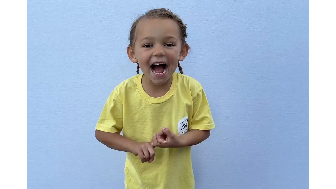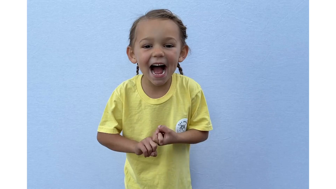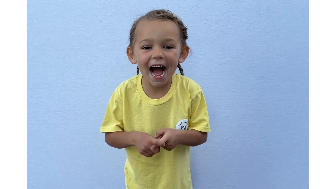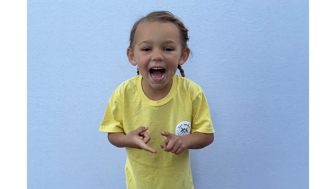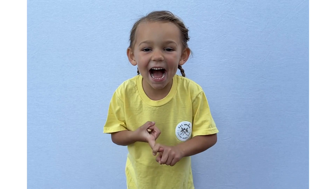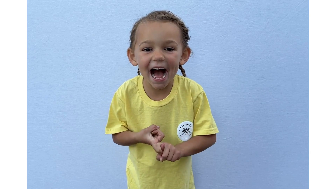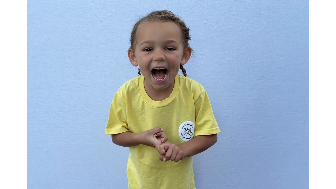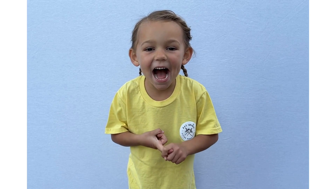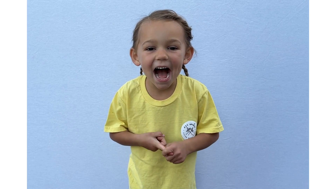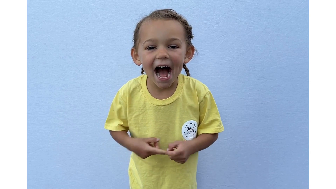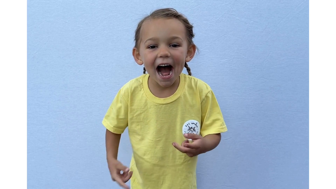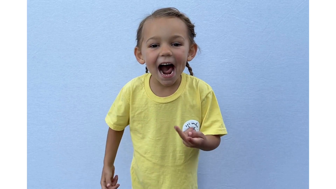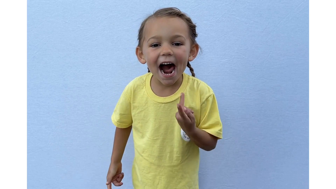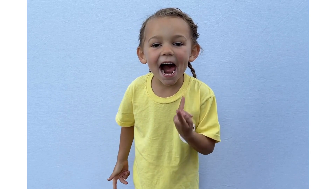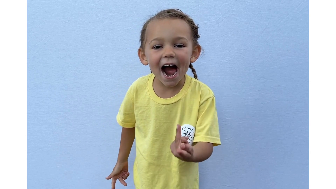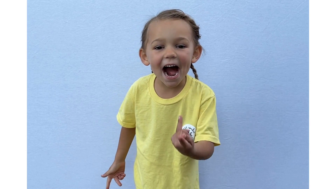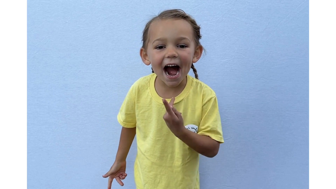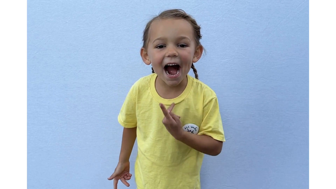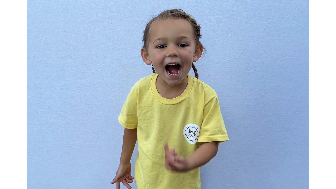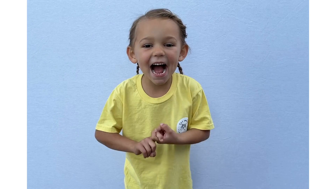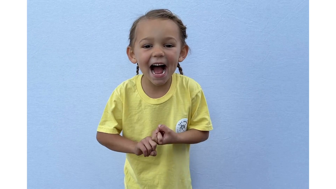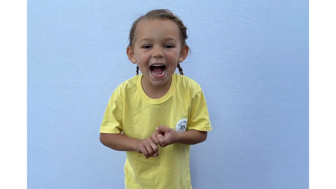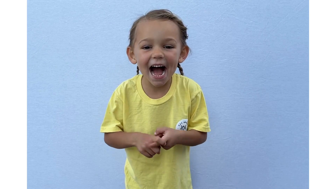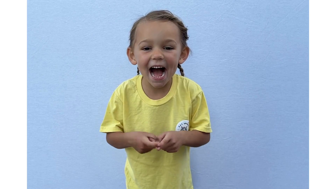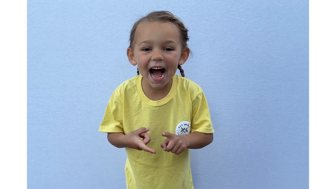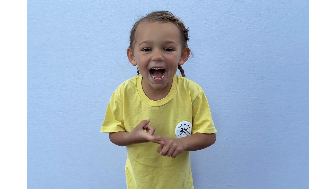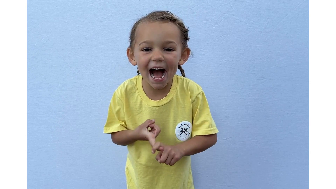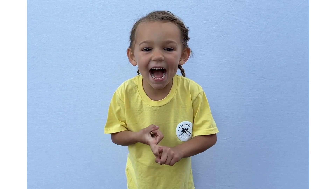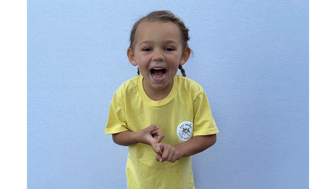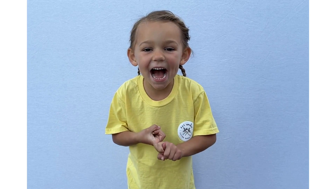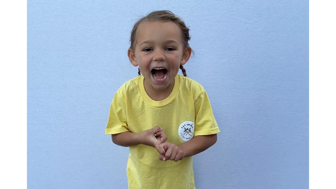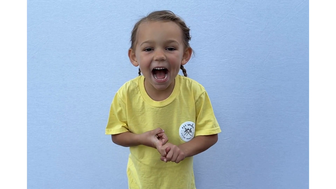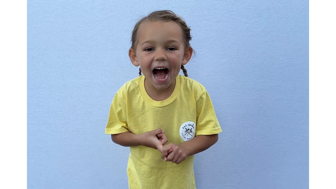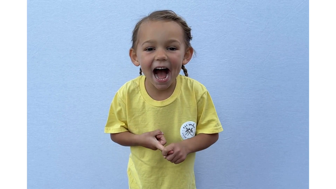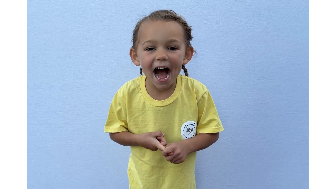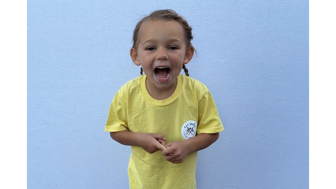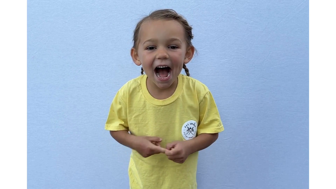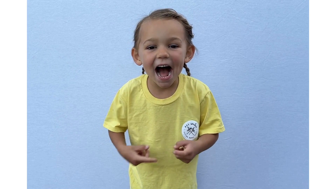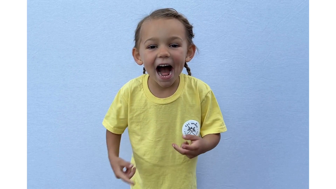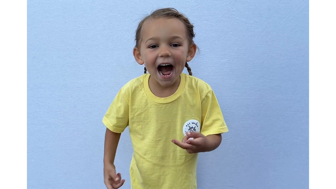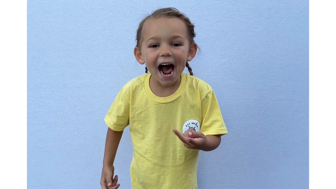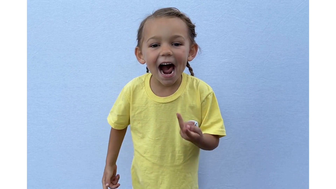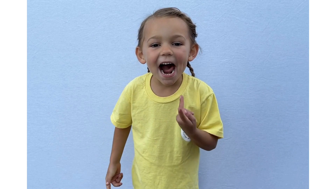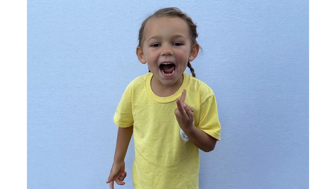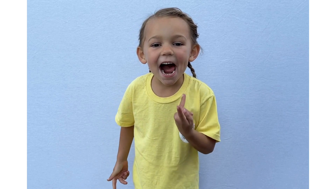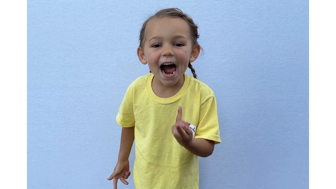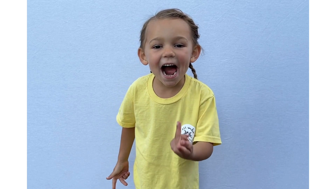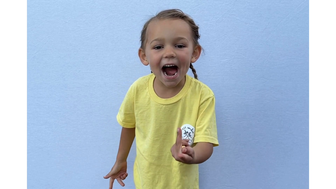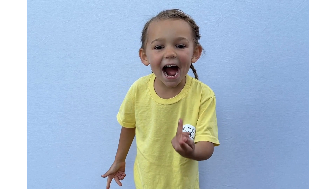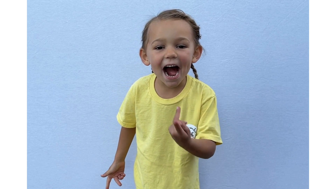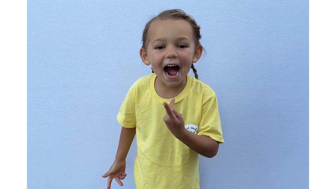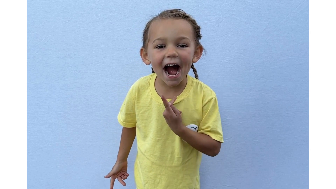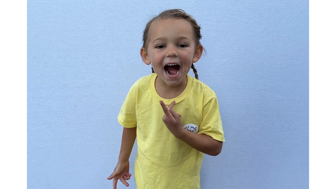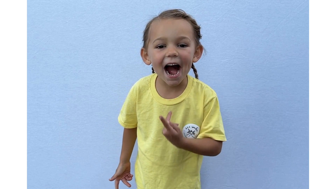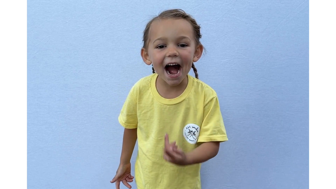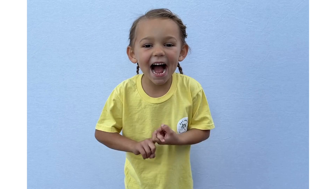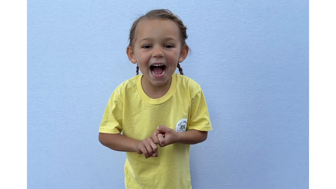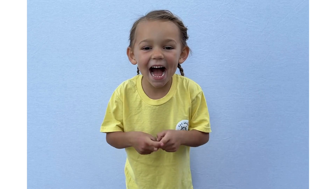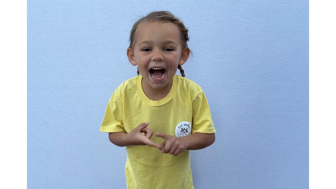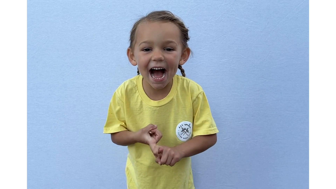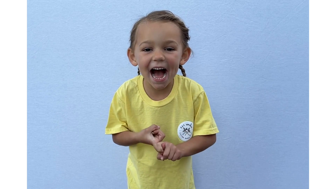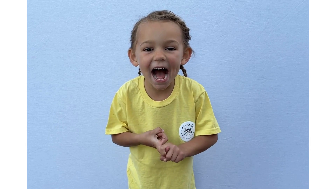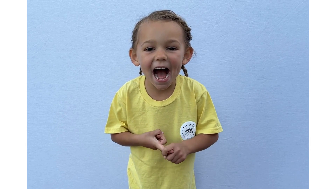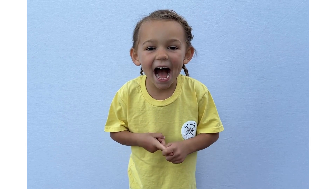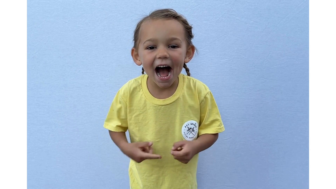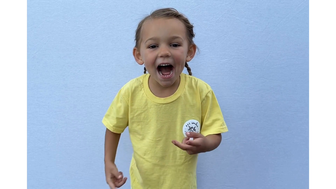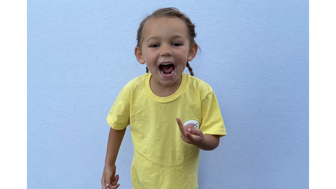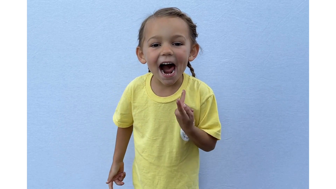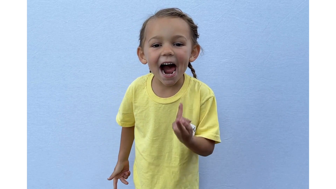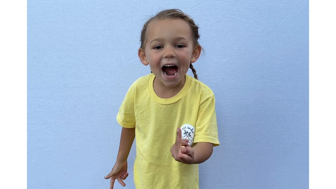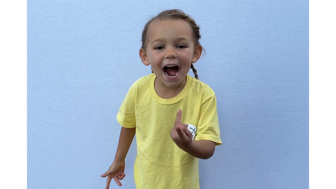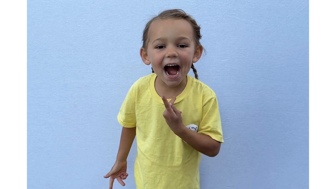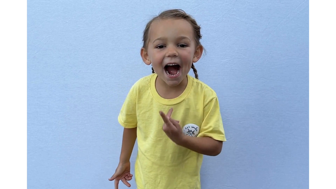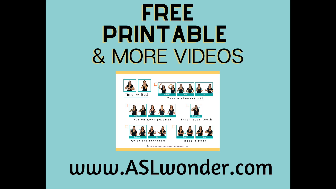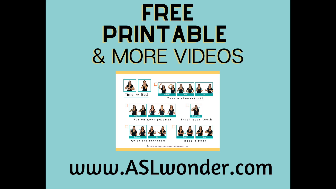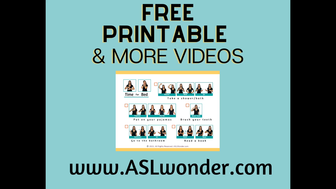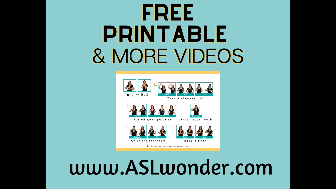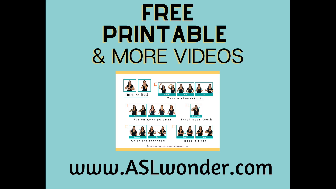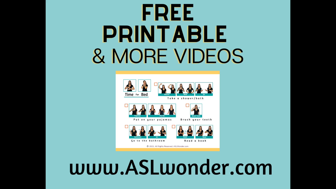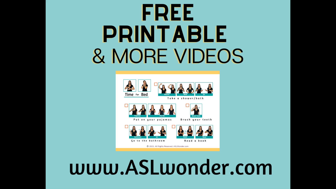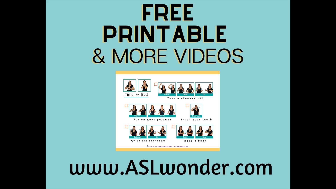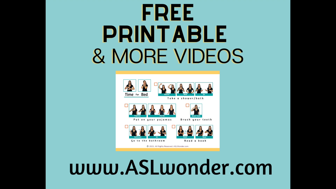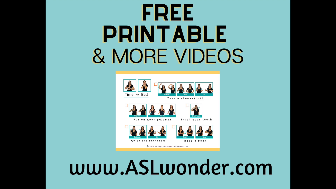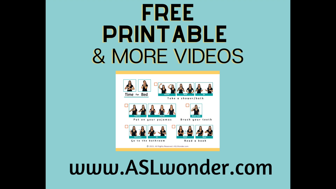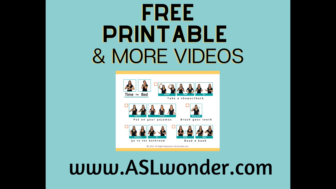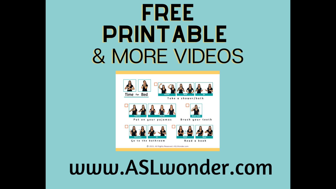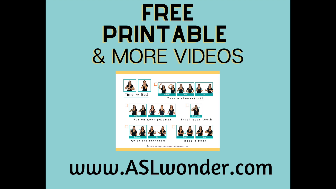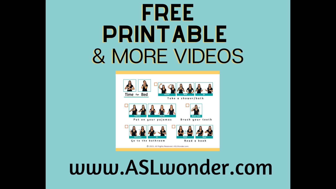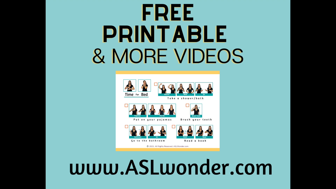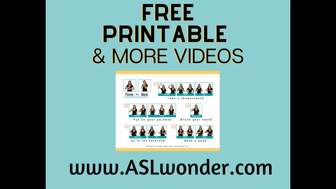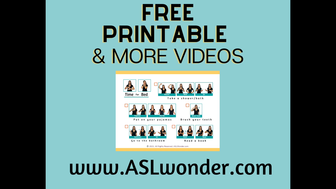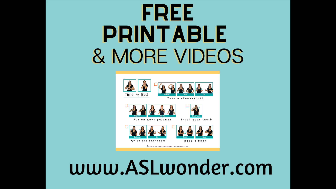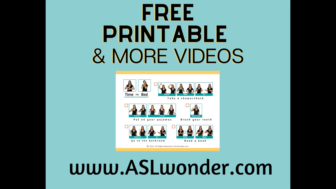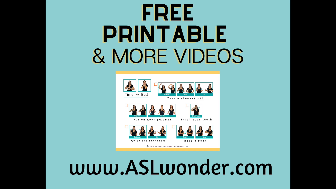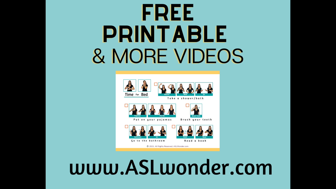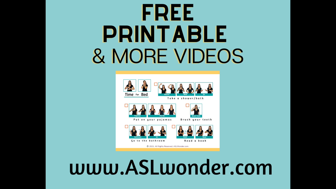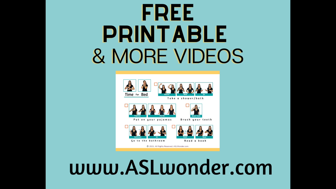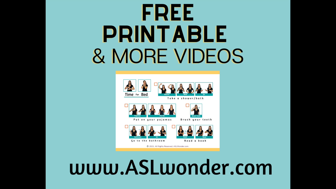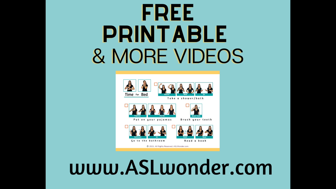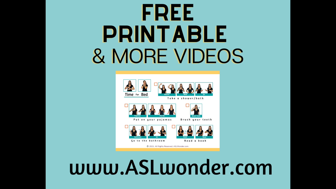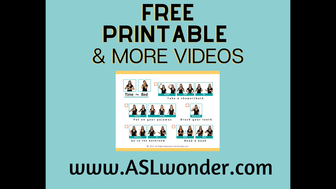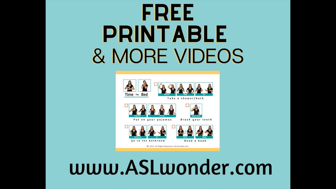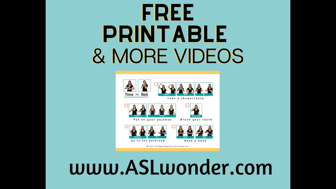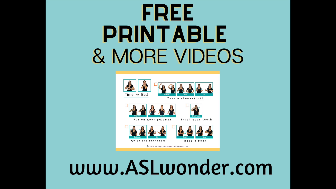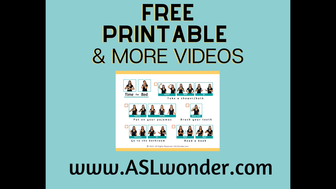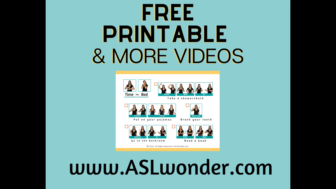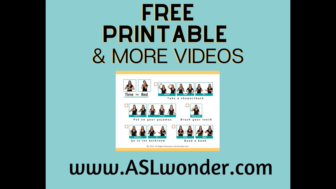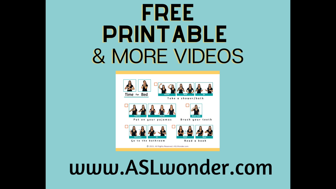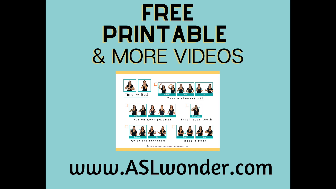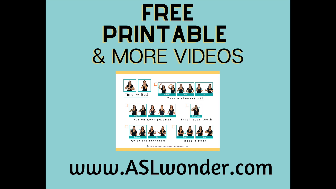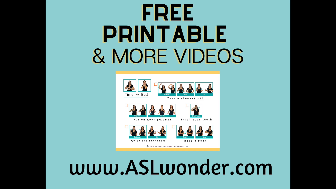We're friends!